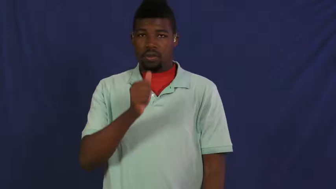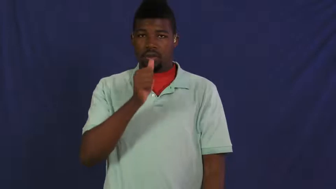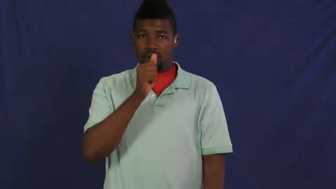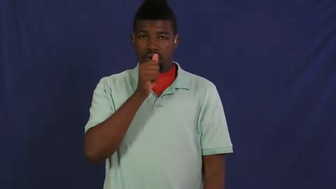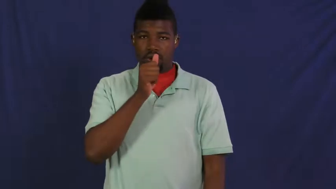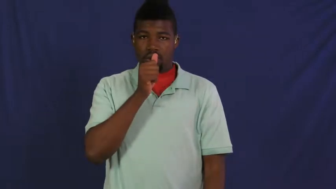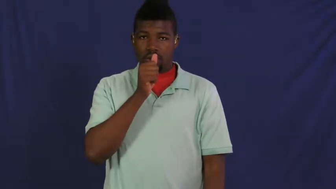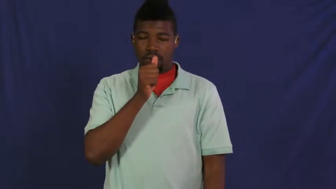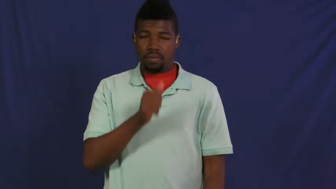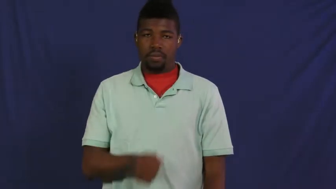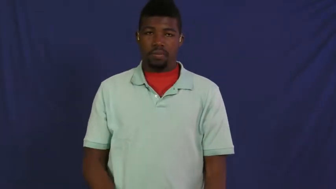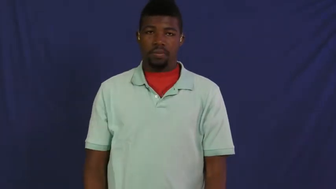covert